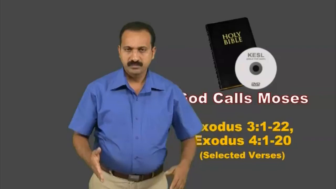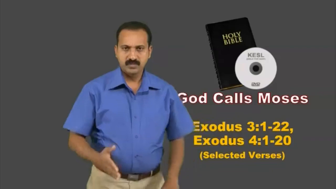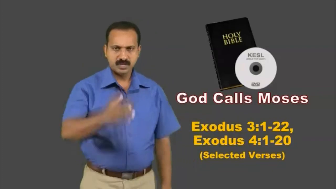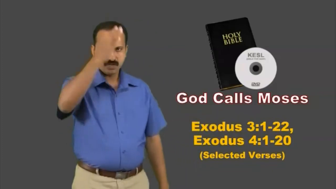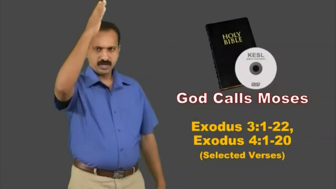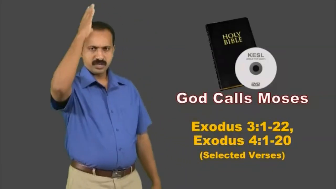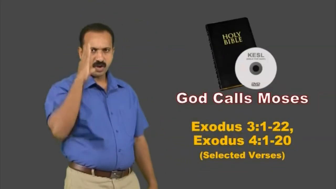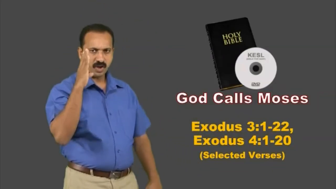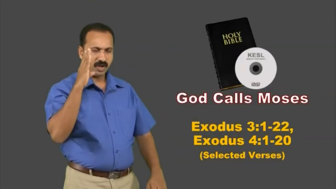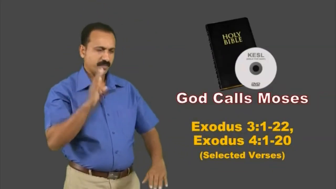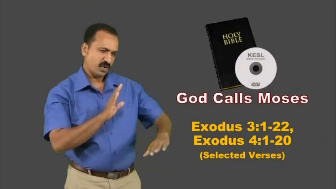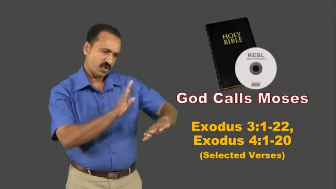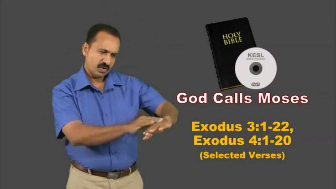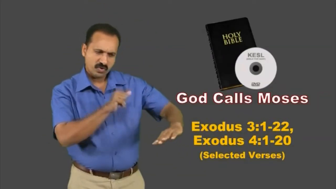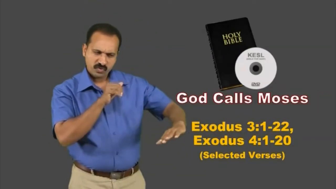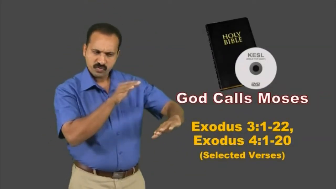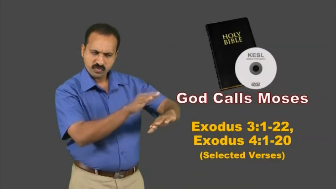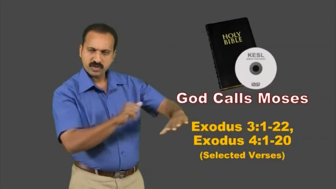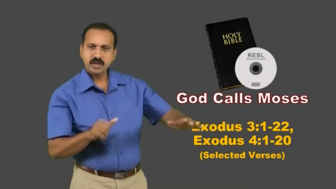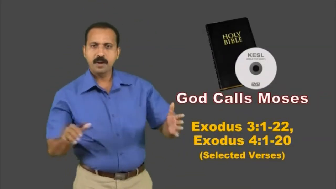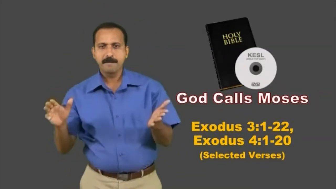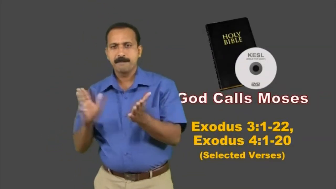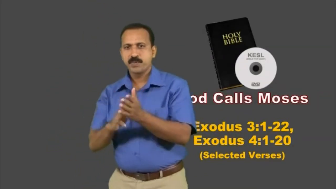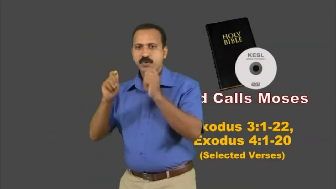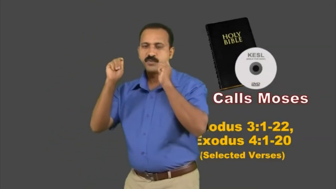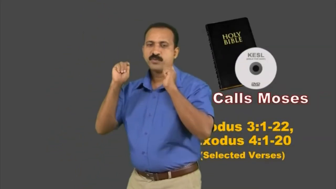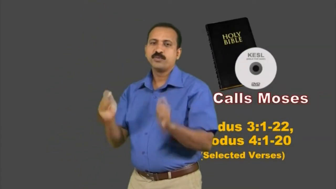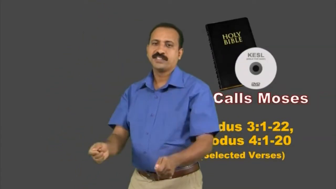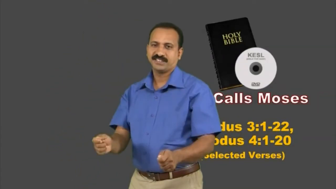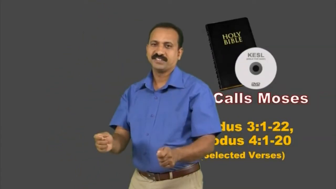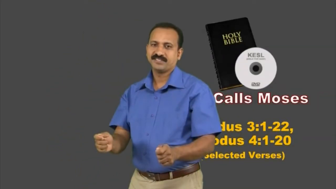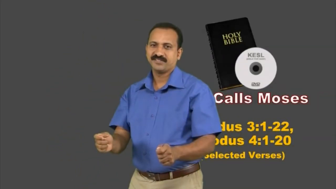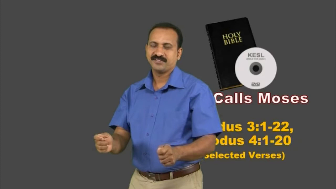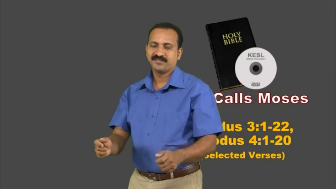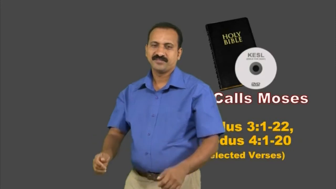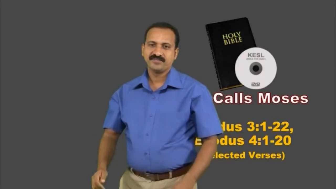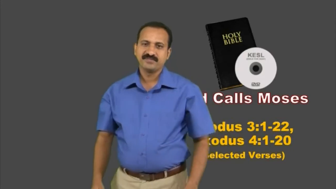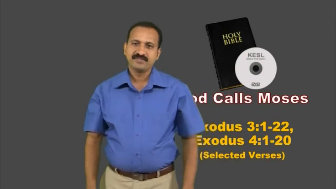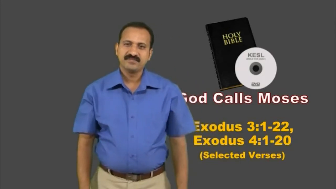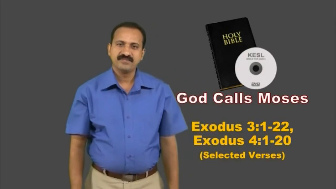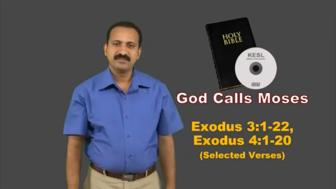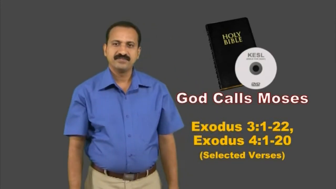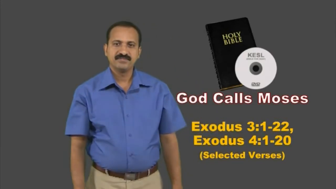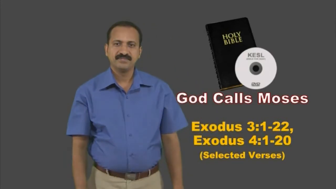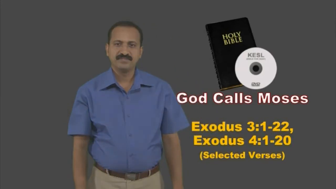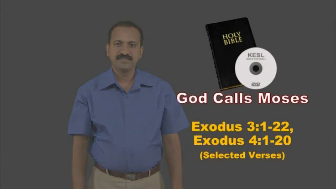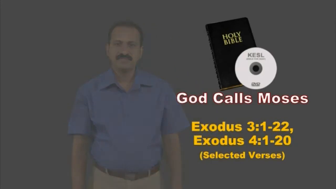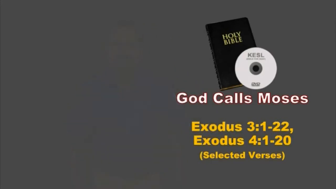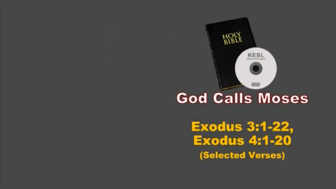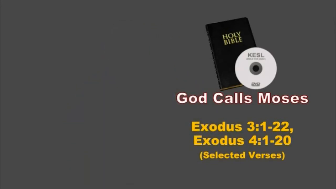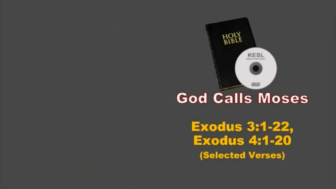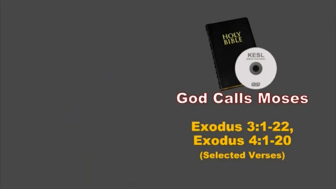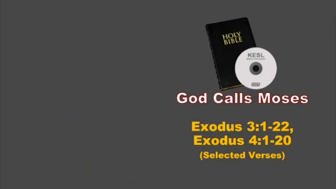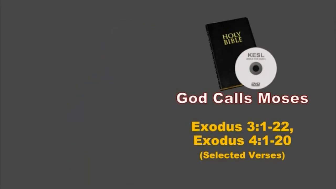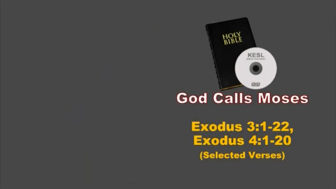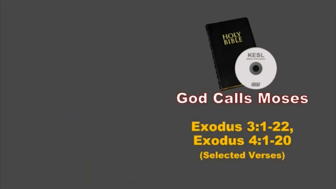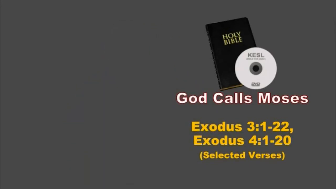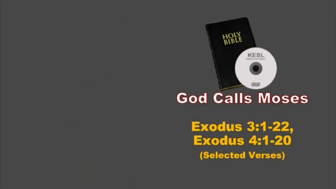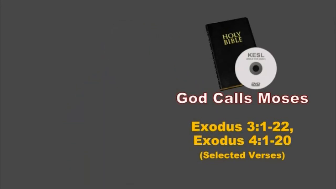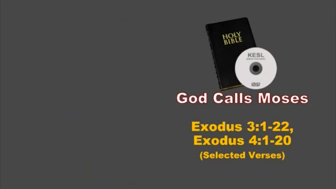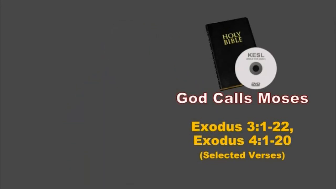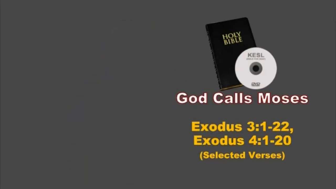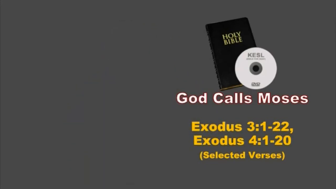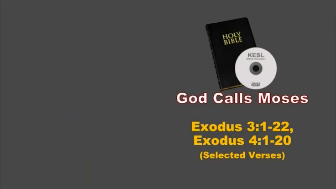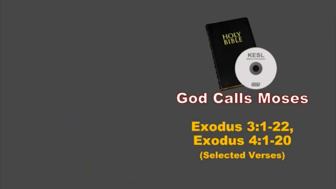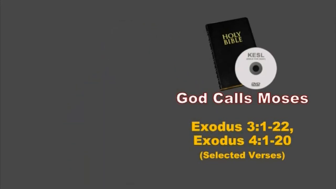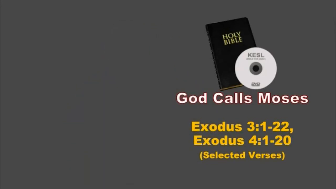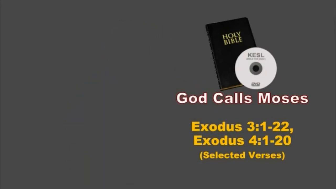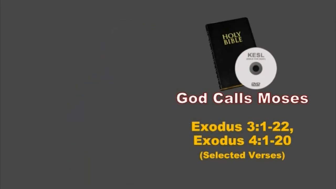God Calls Moses